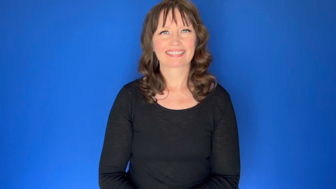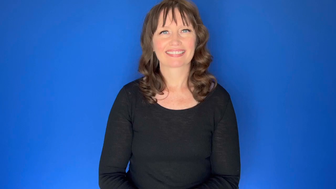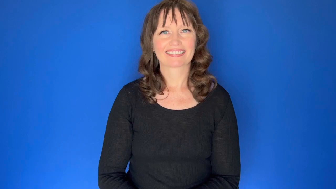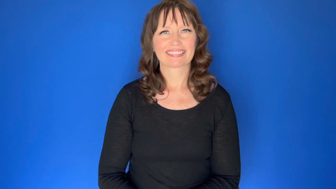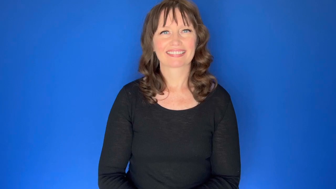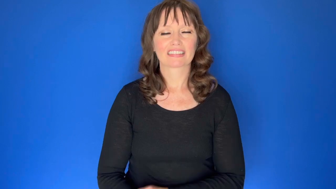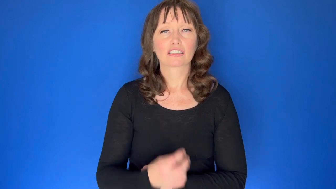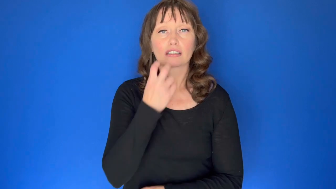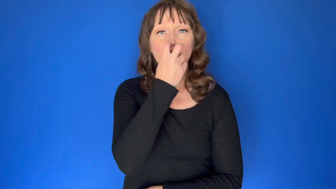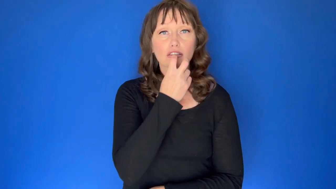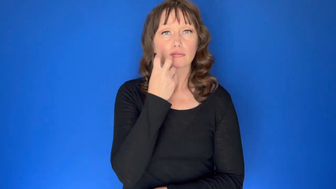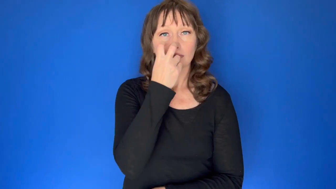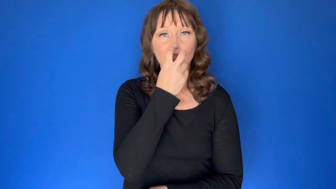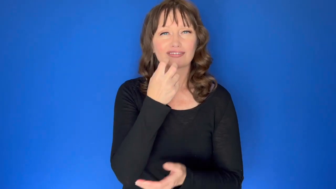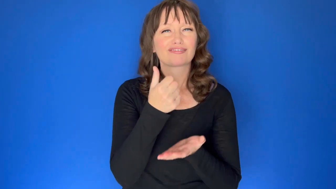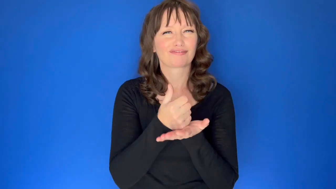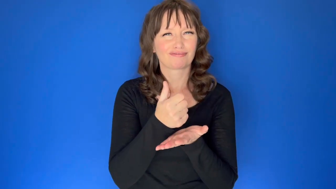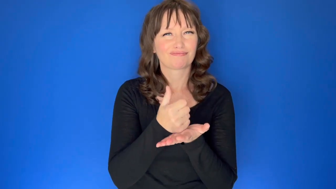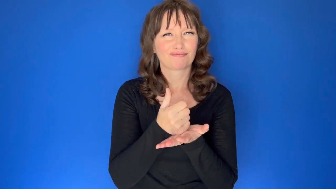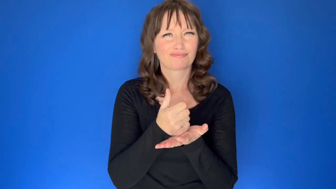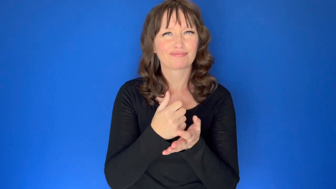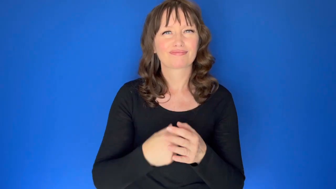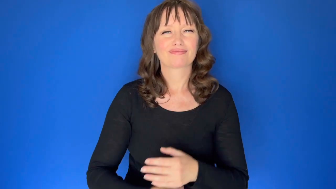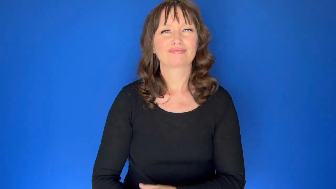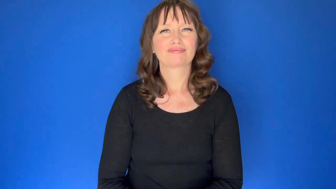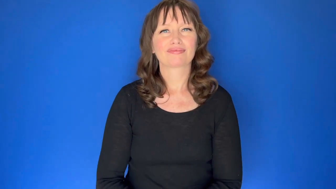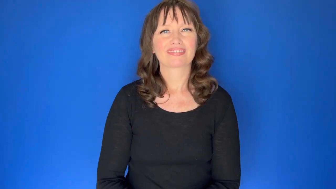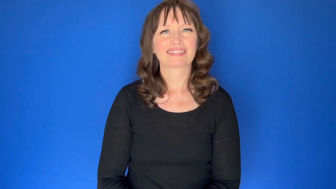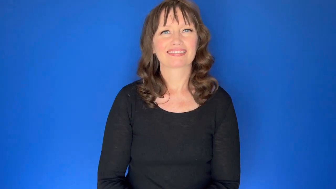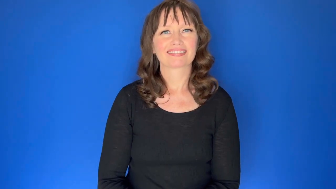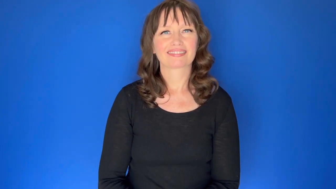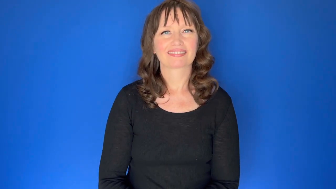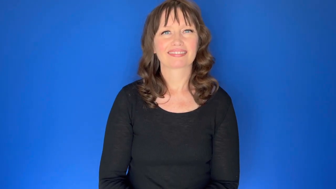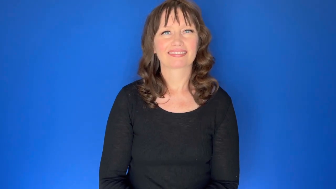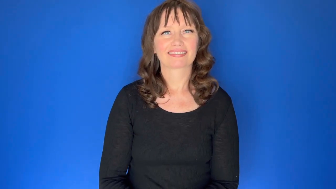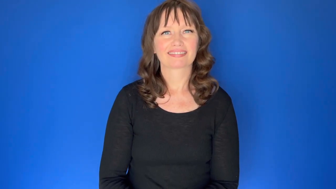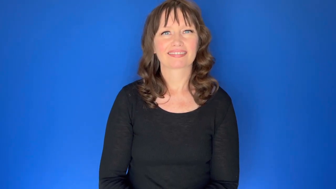speech pathology